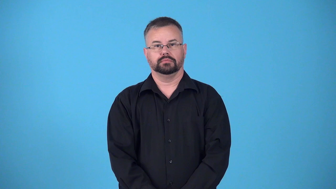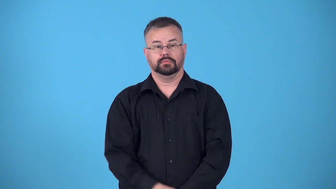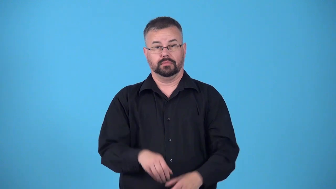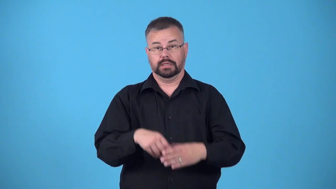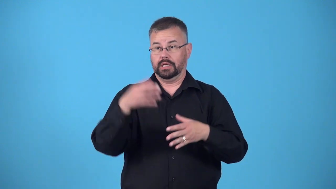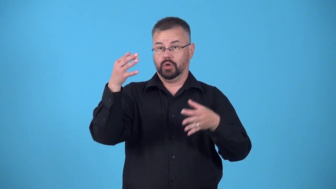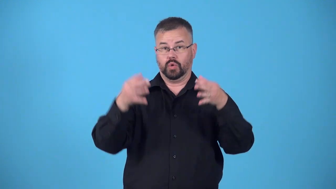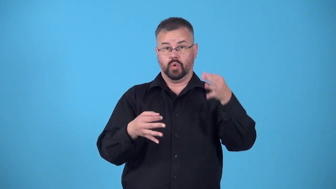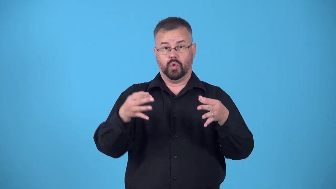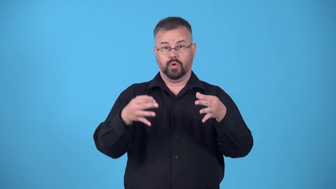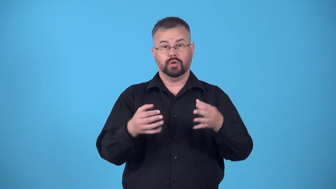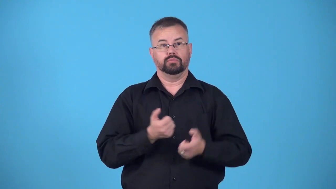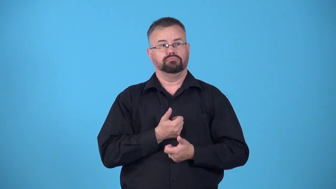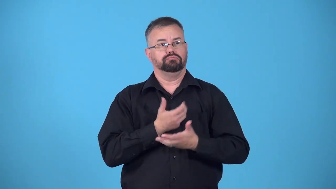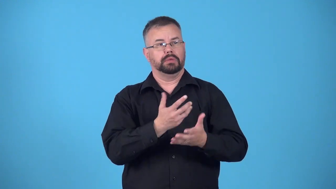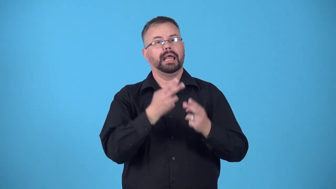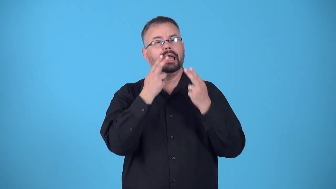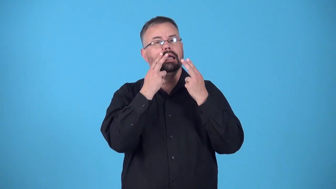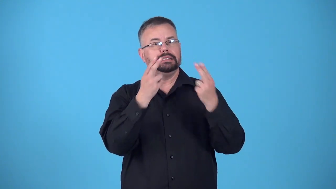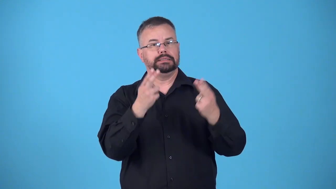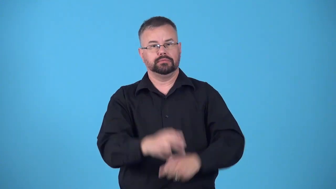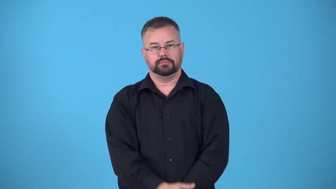plead innocent